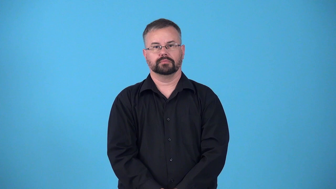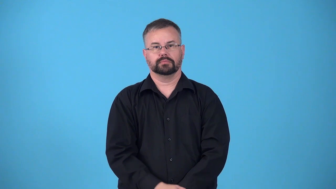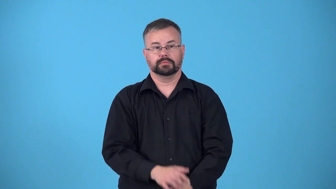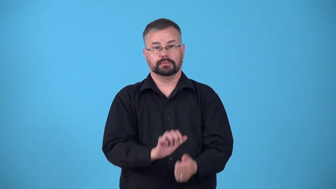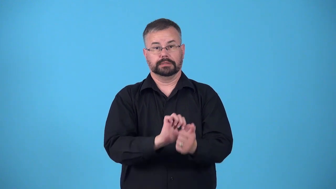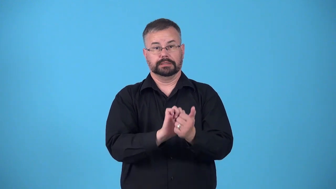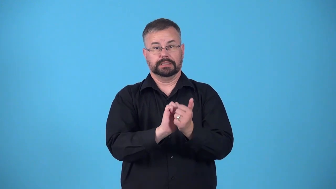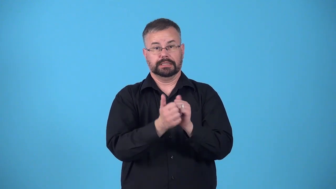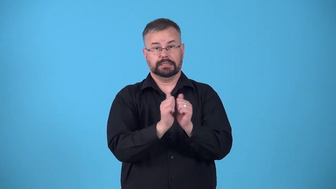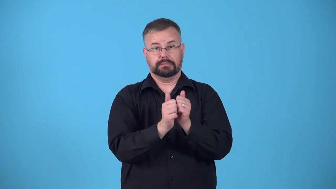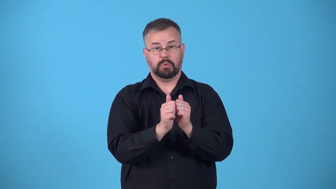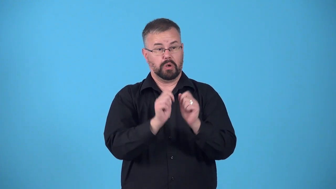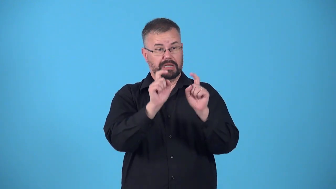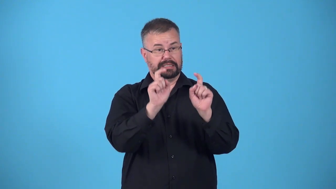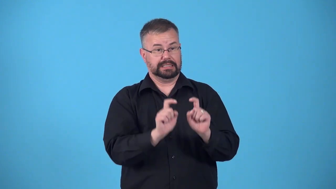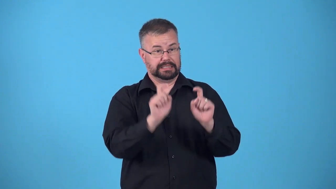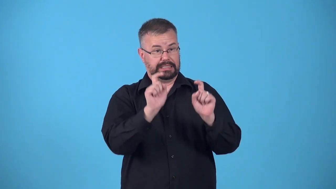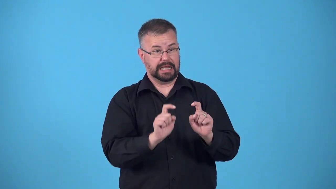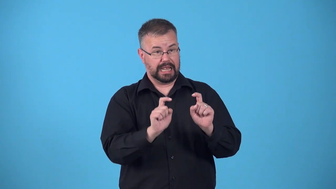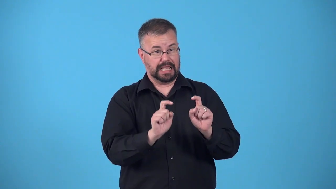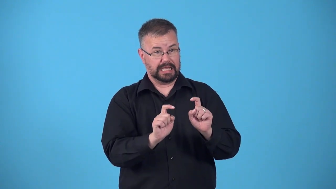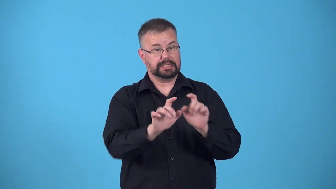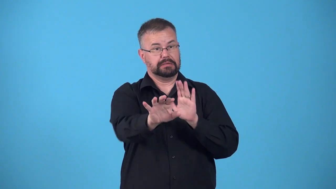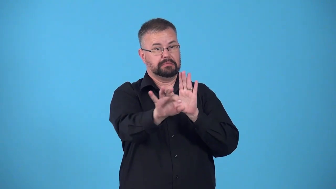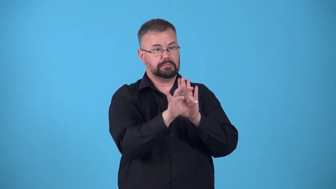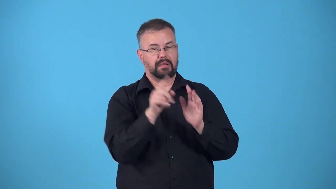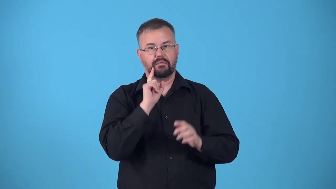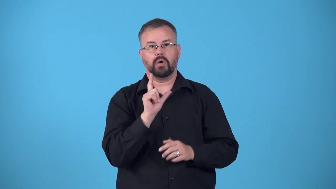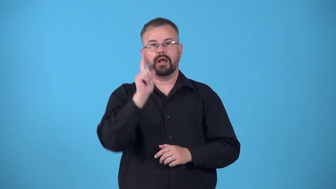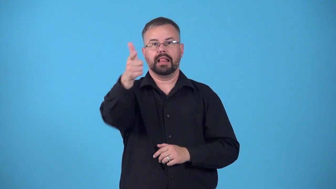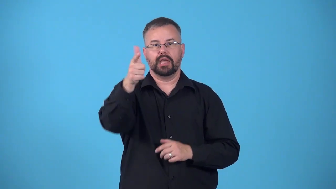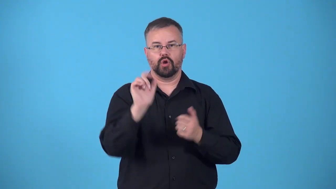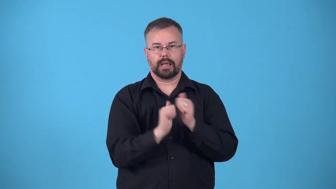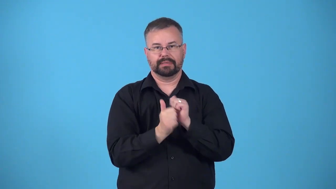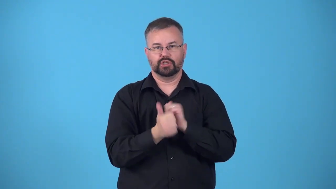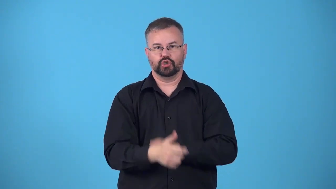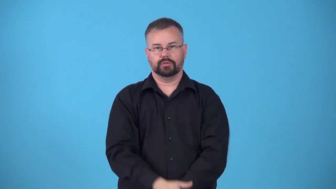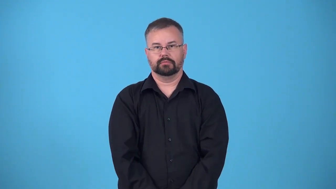trial